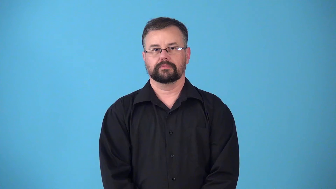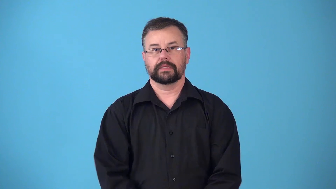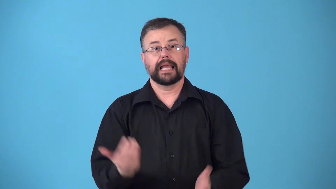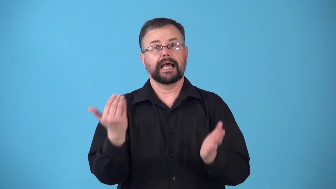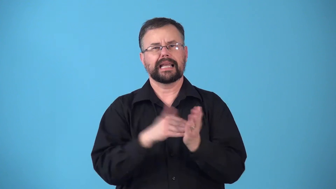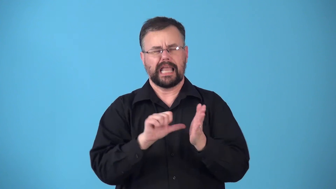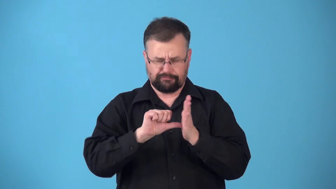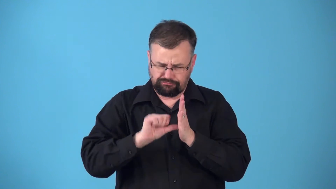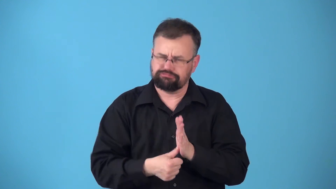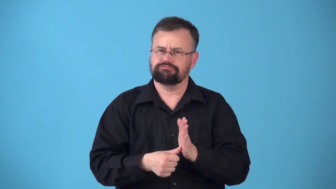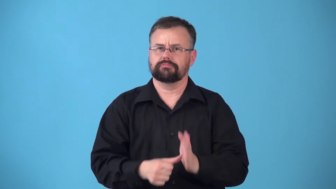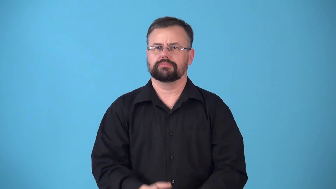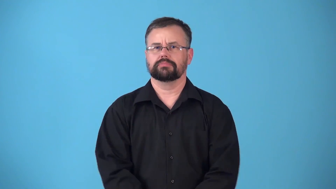reemphasize